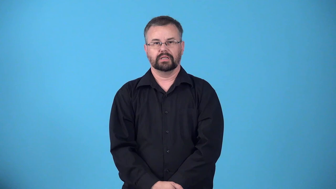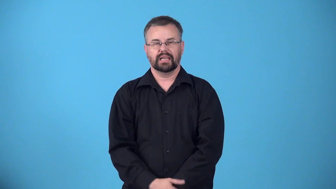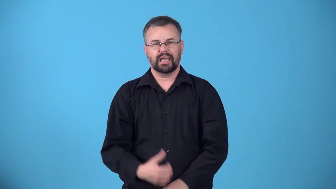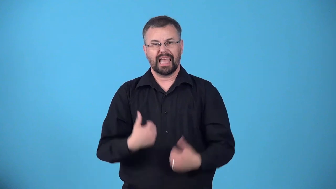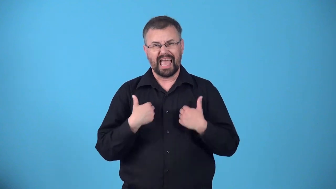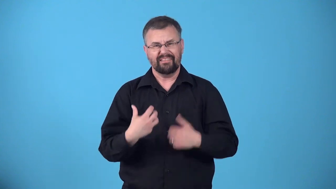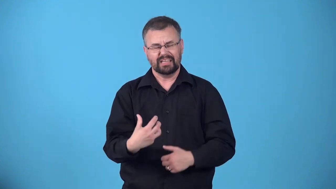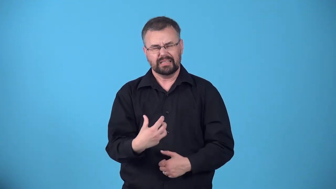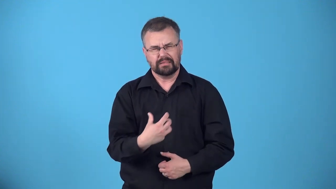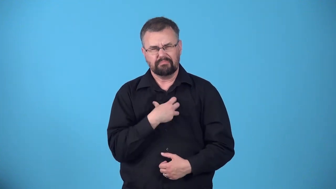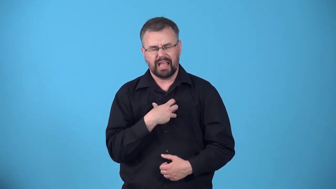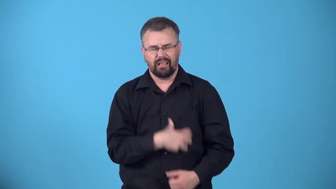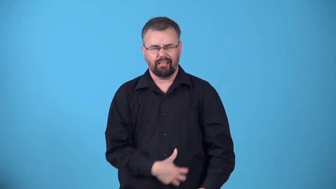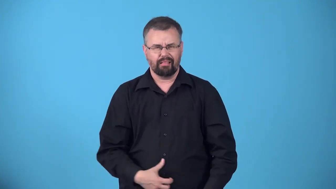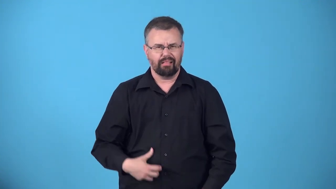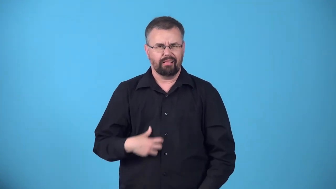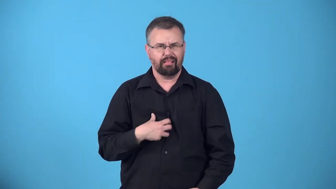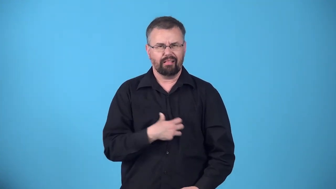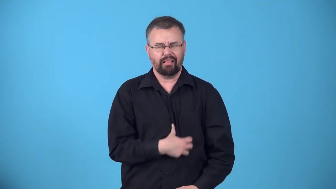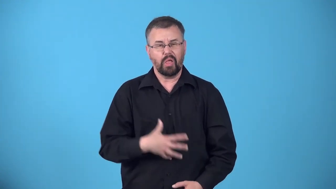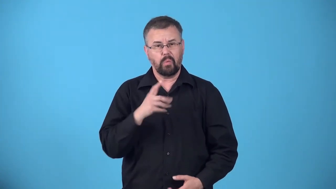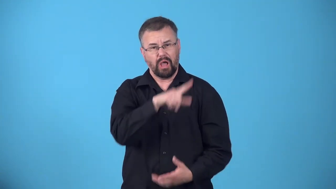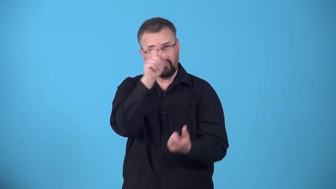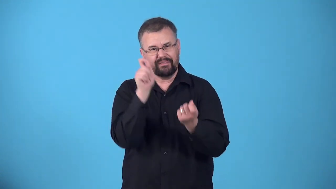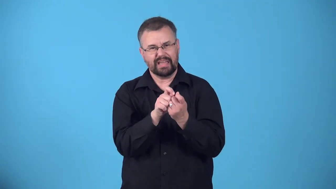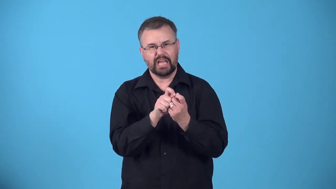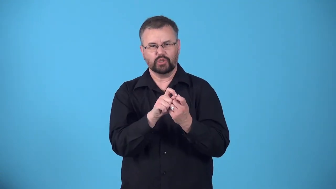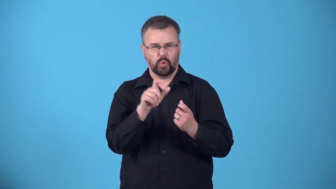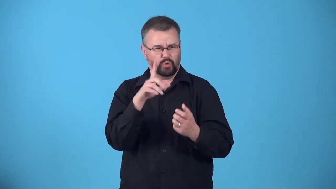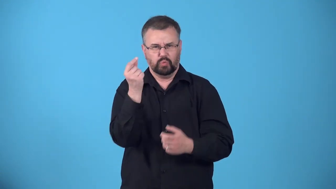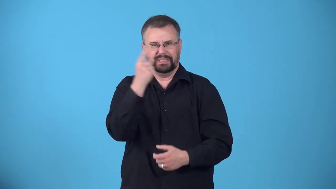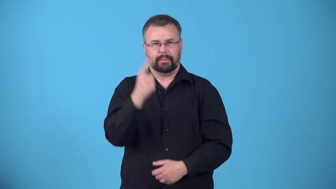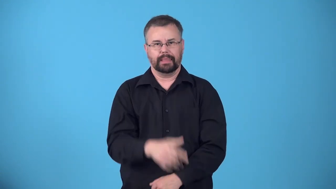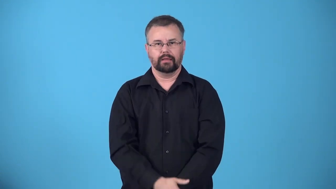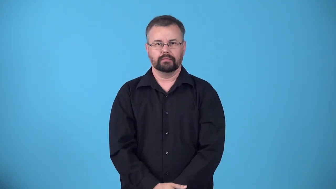axe to grind